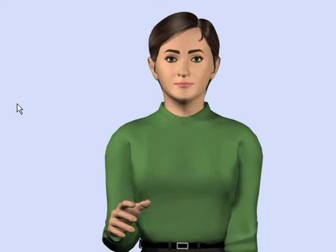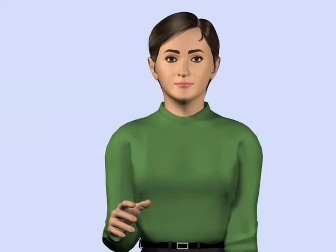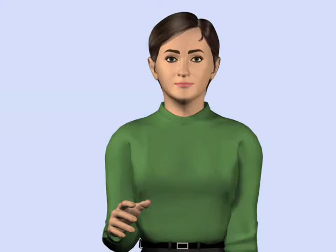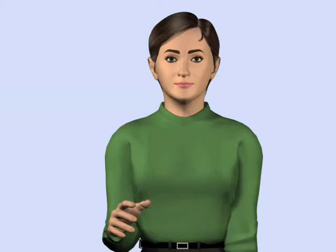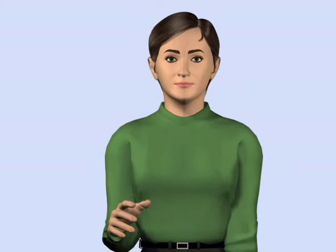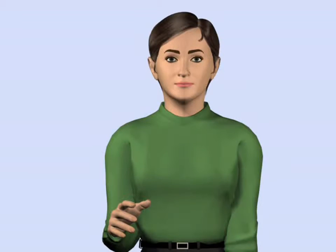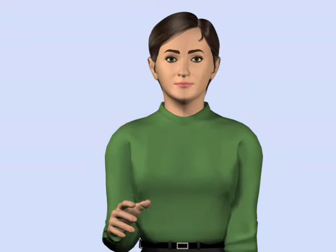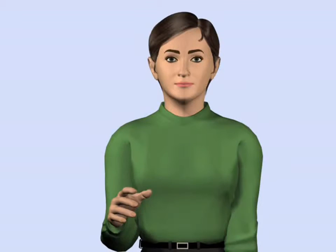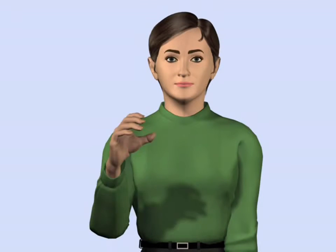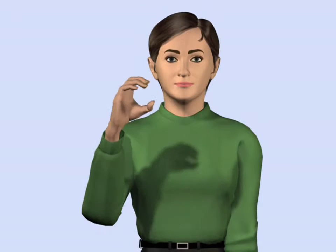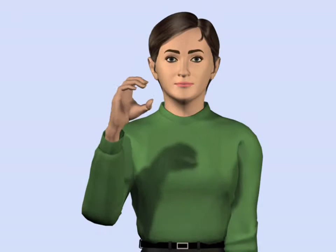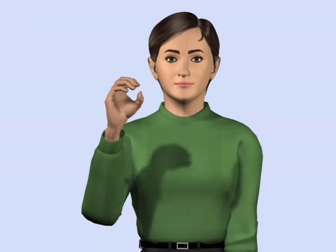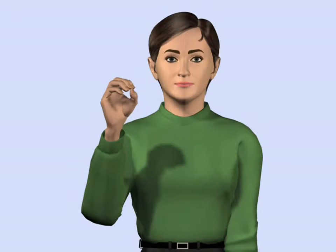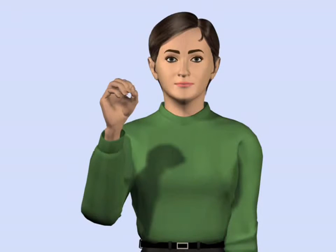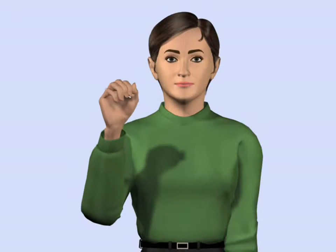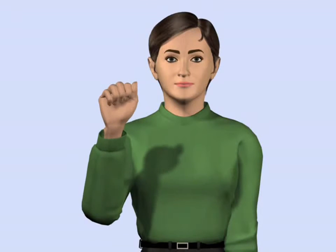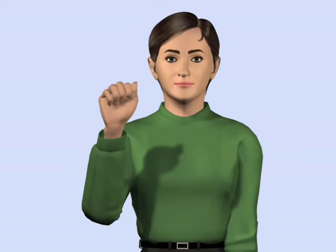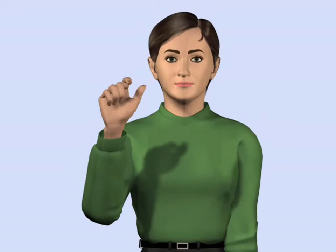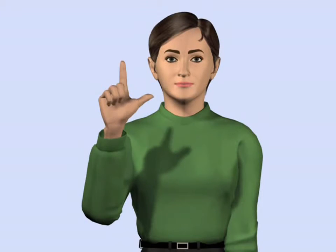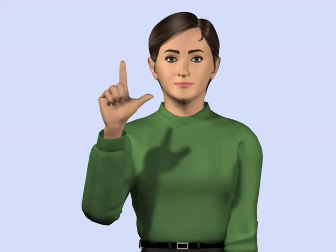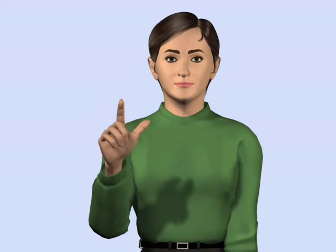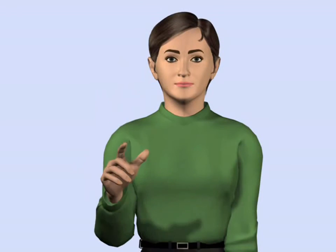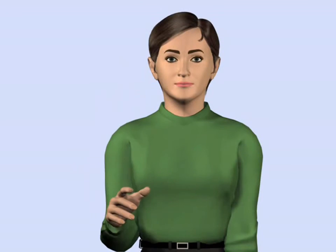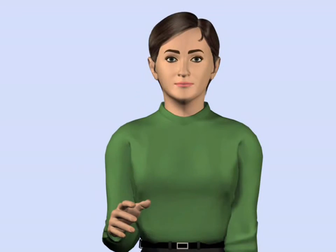coal